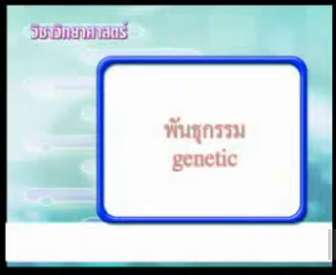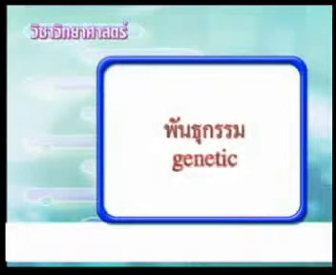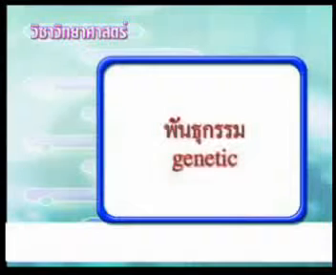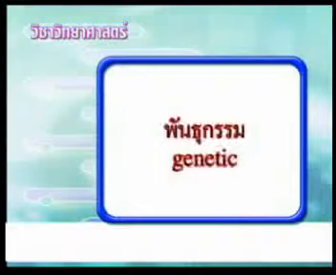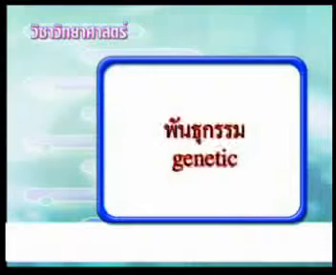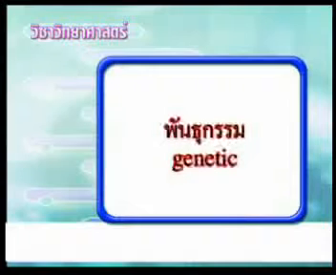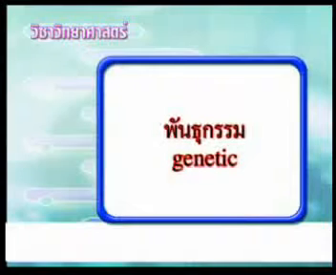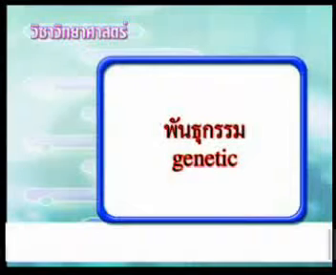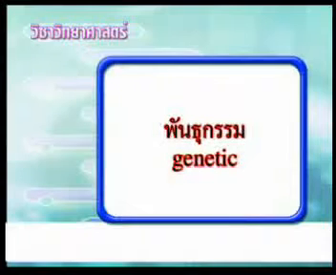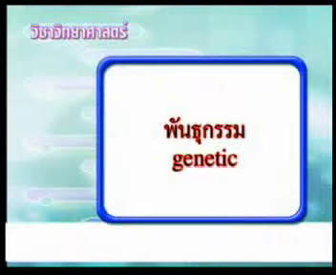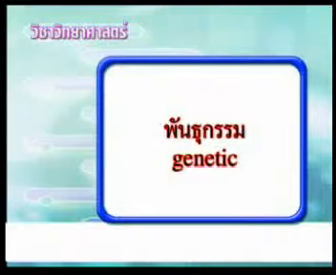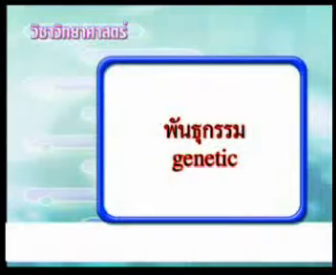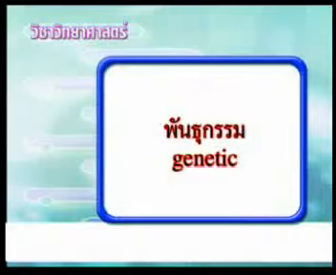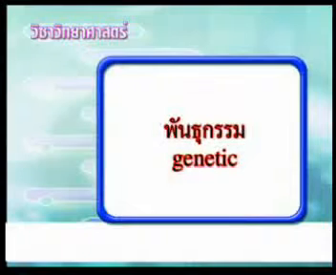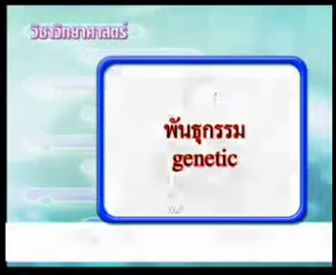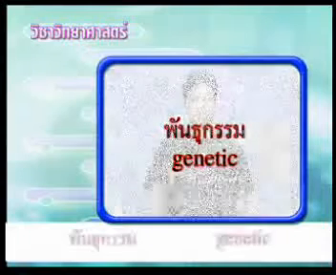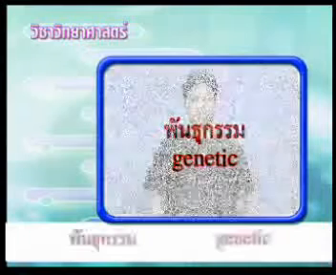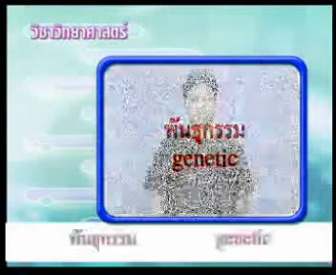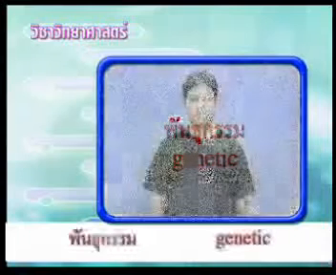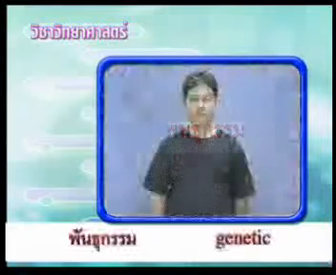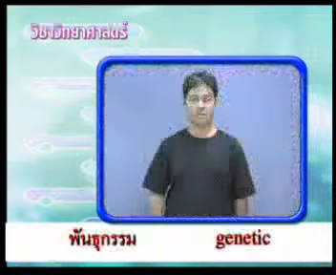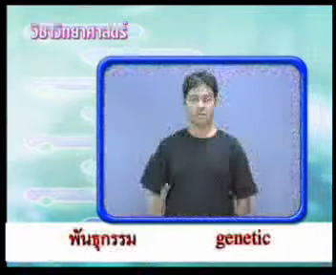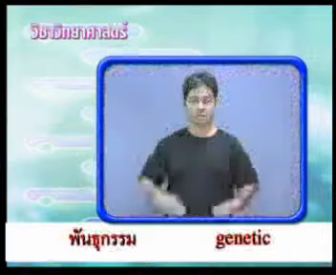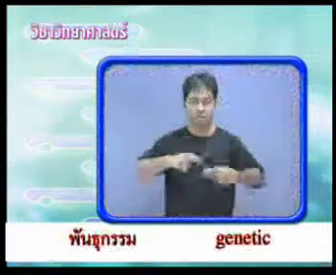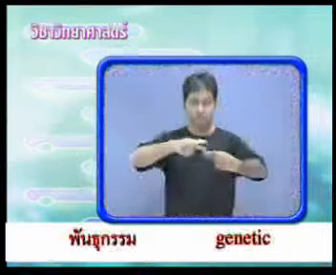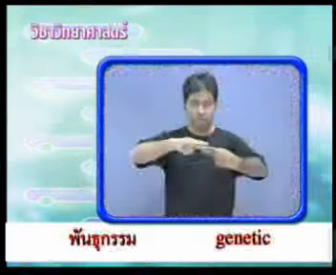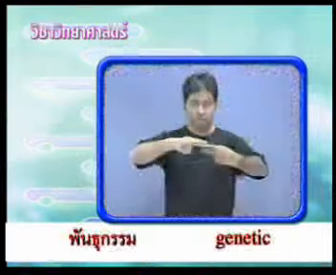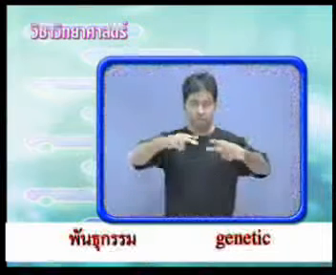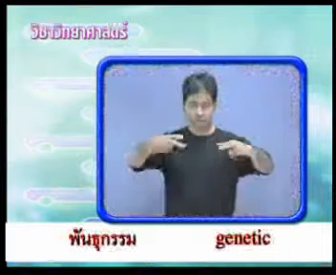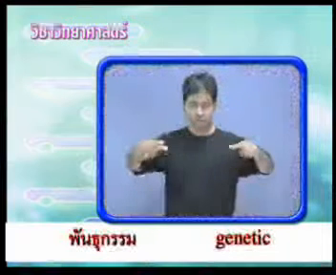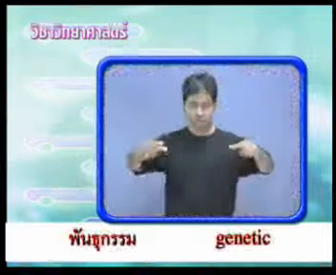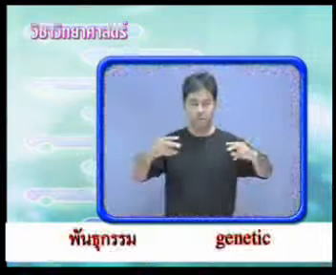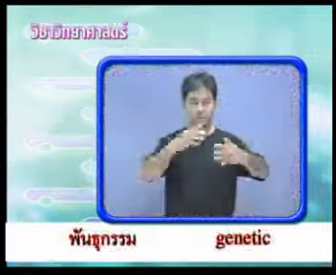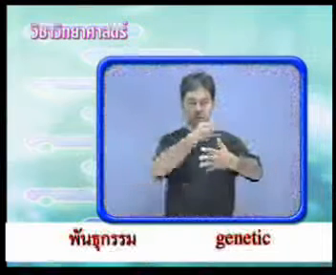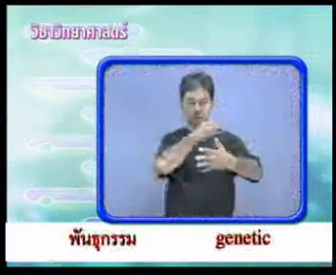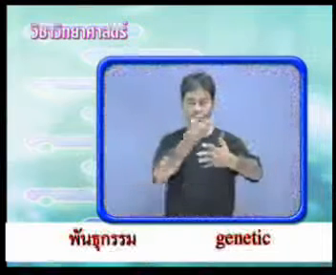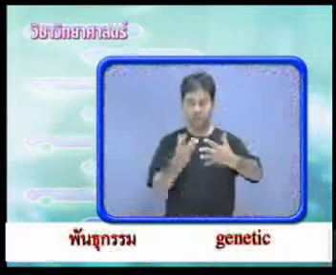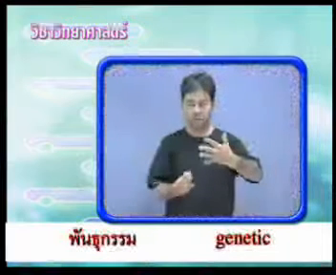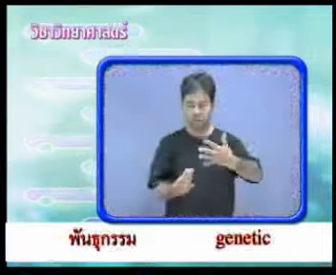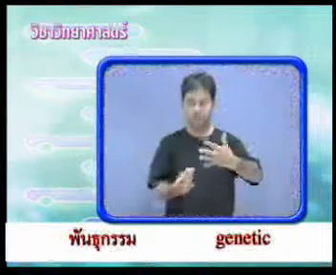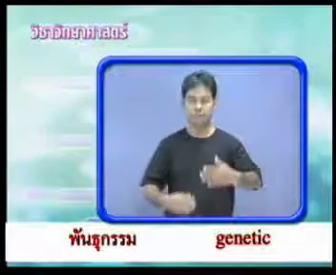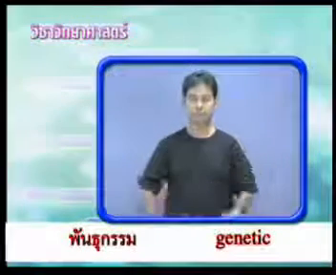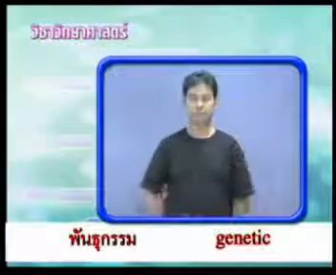genetic